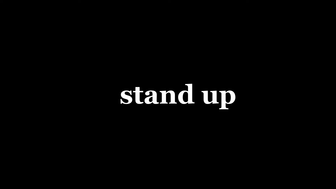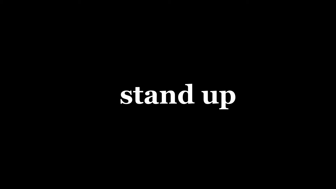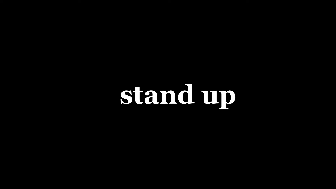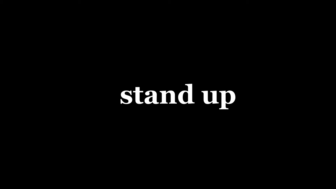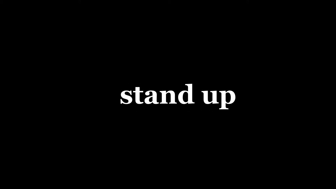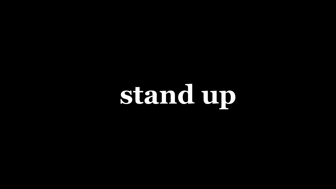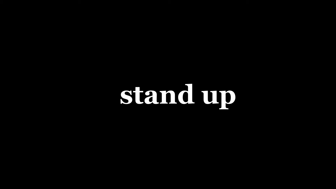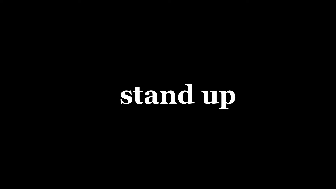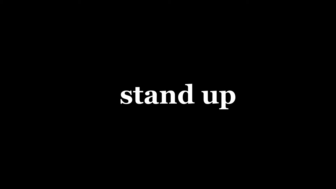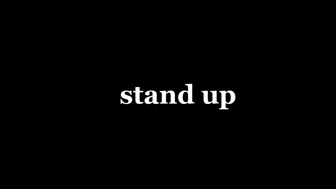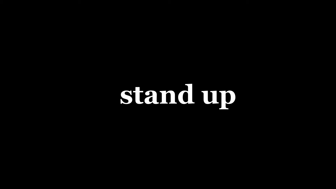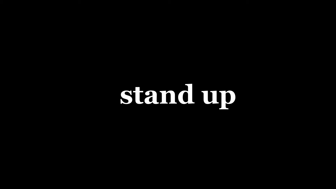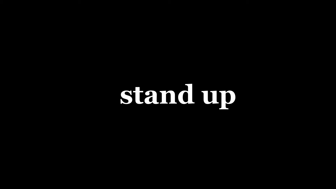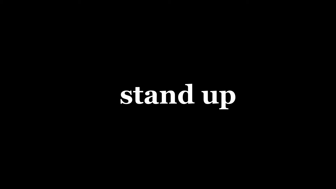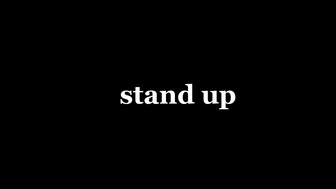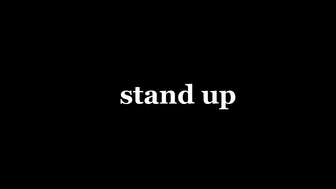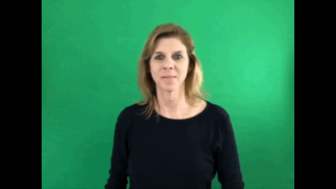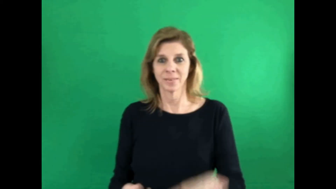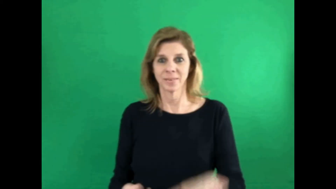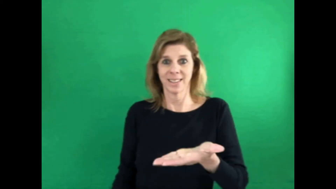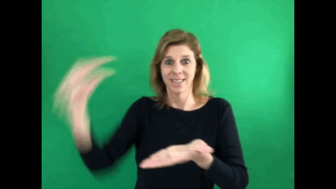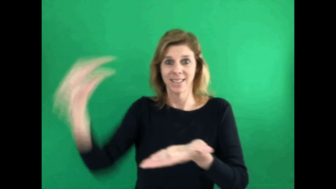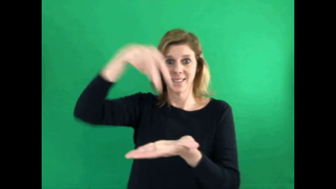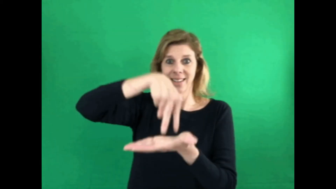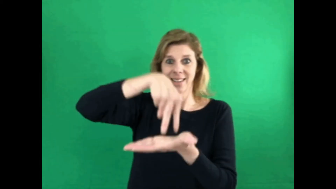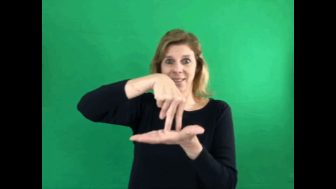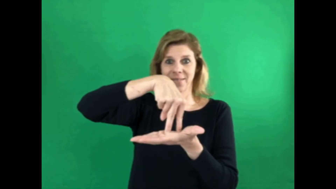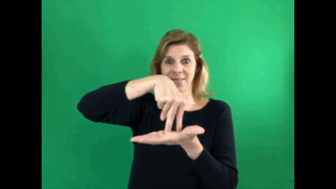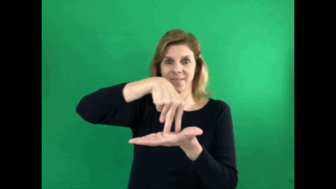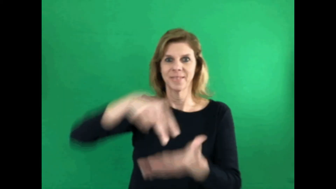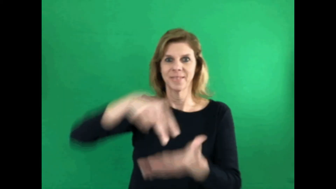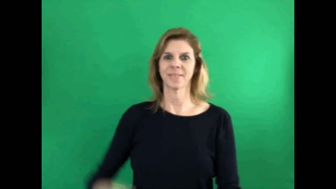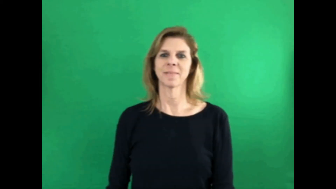Stand up